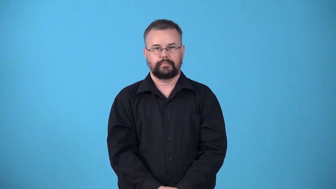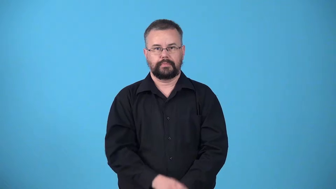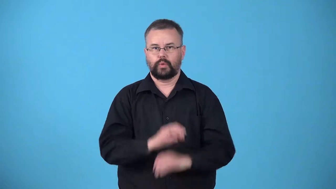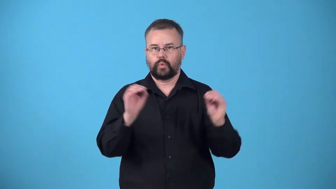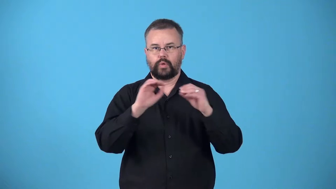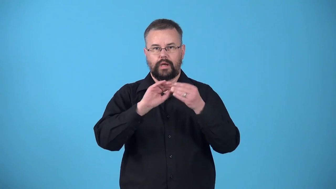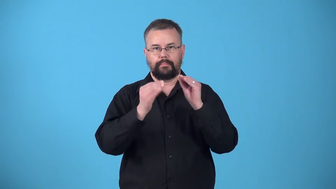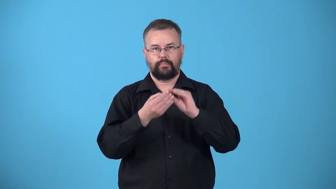unnumbered